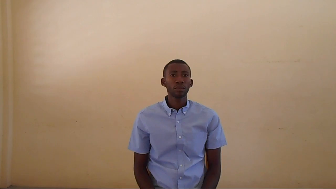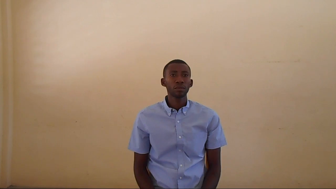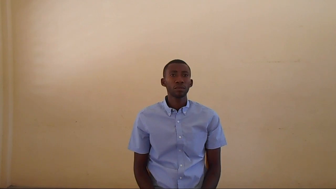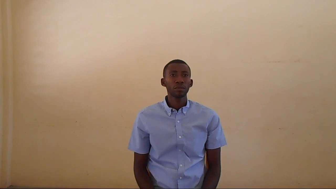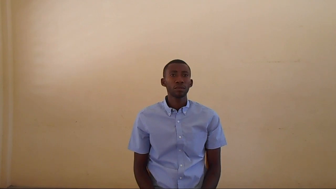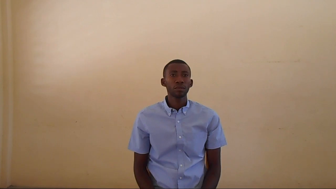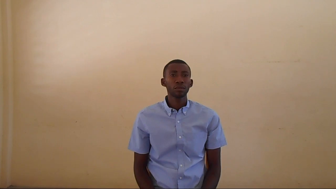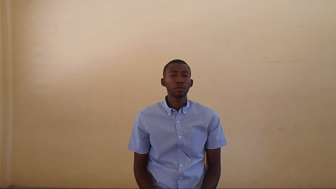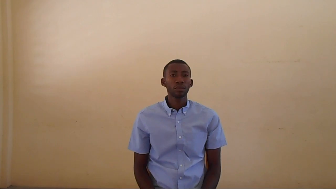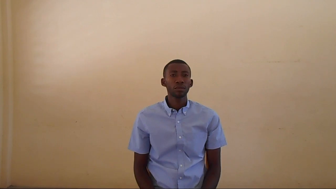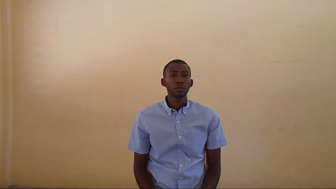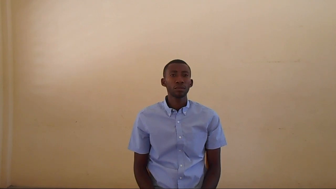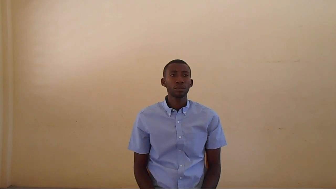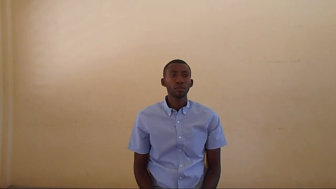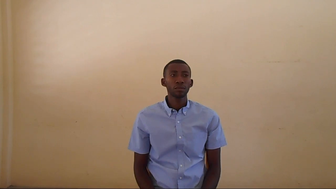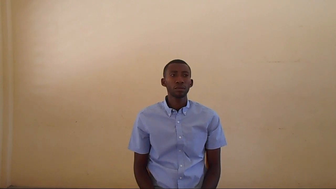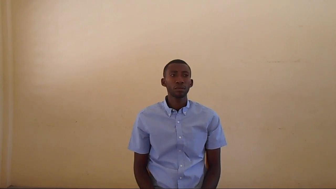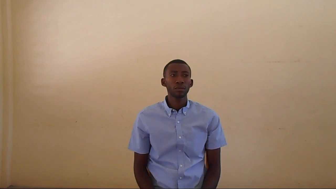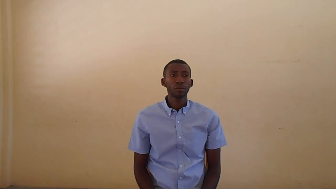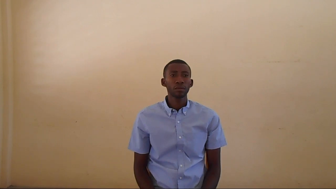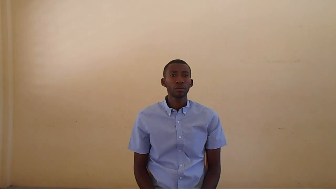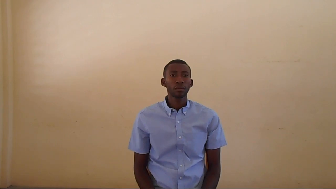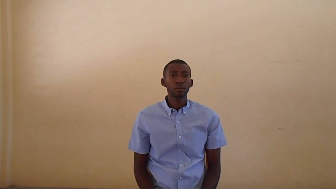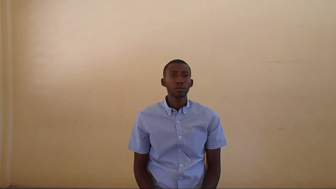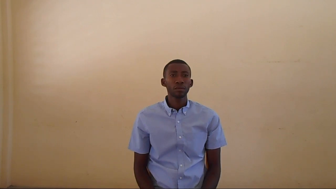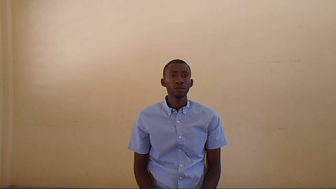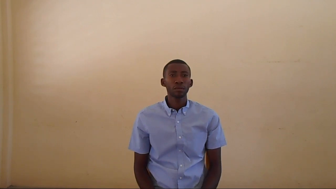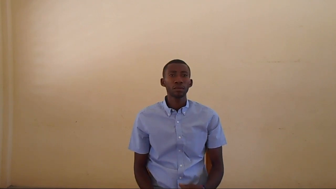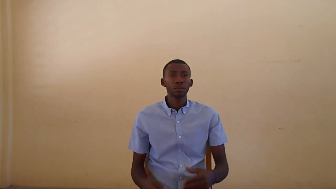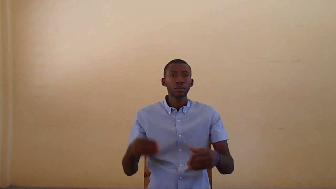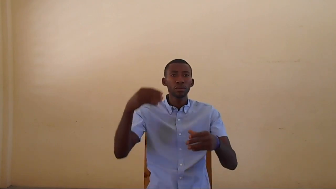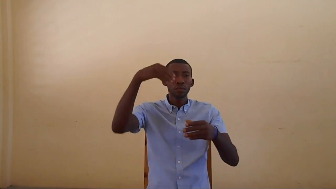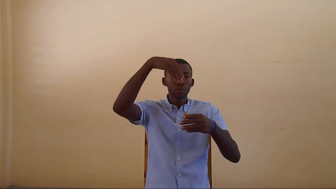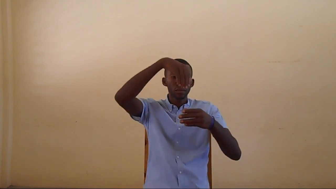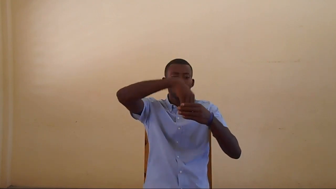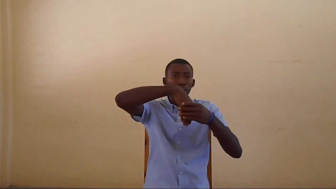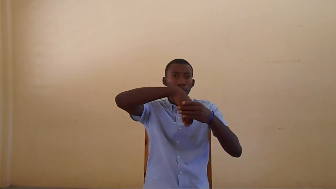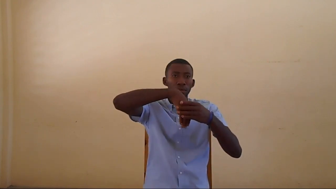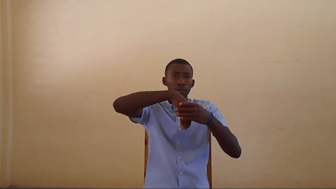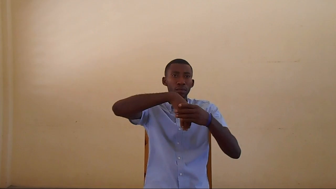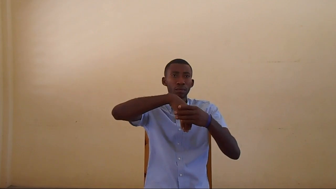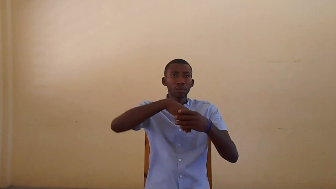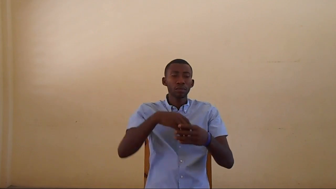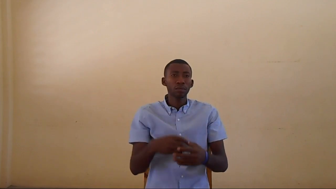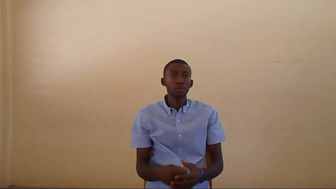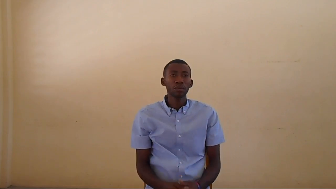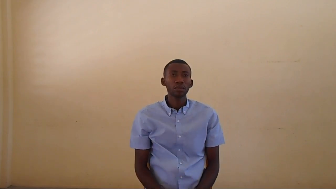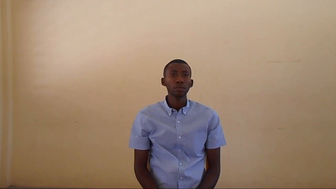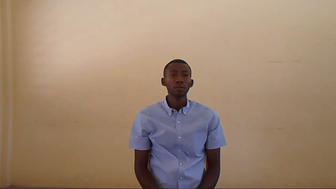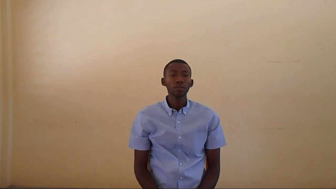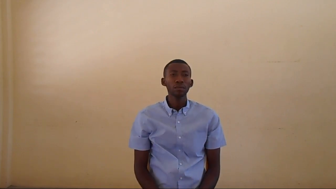inside